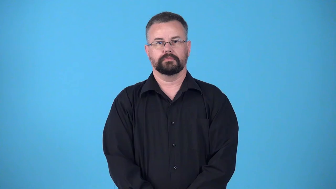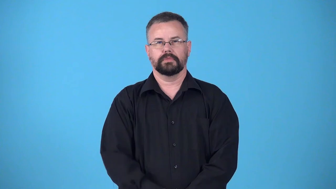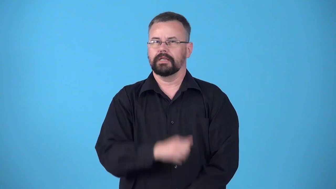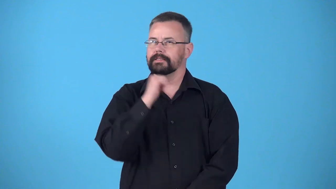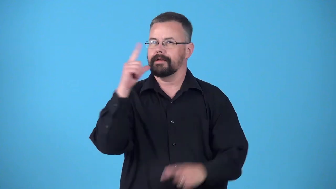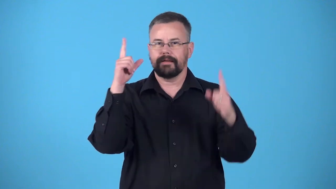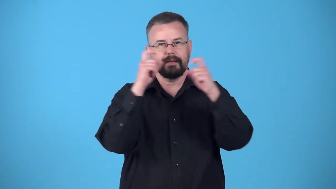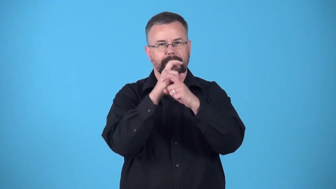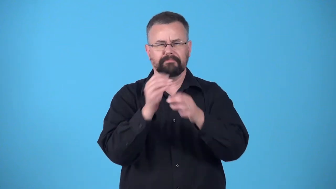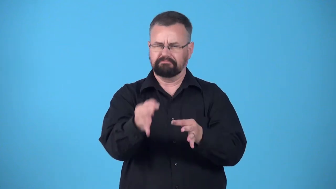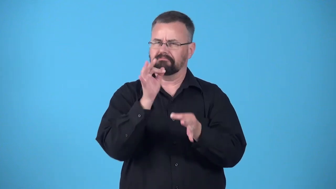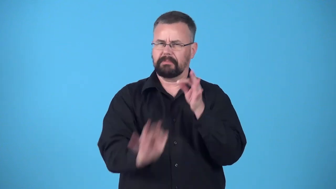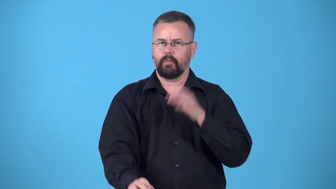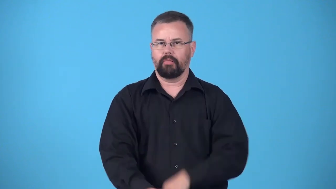crude